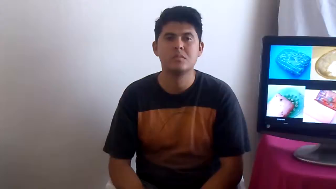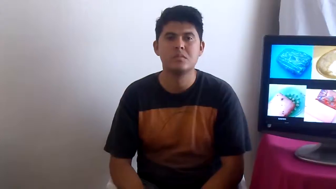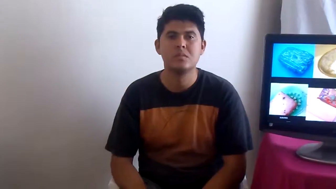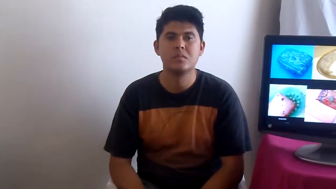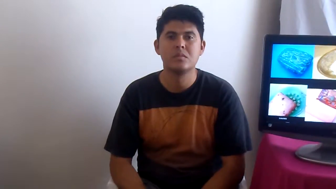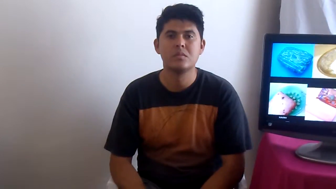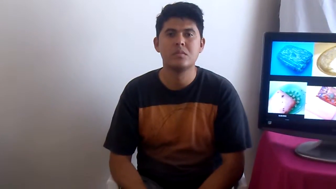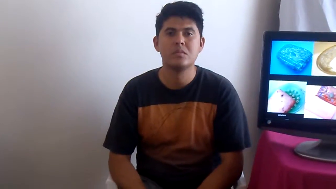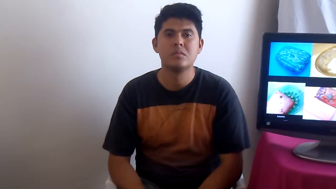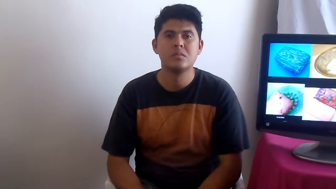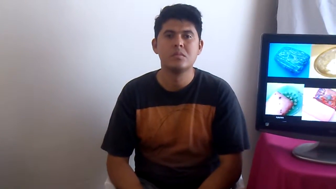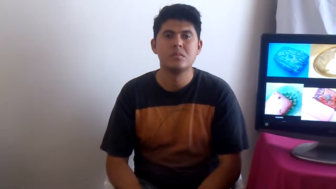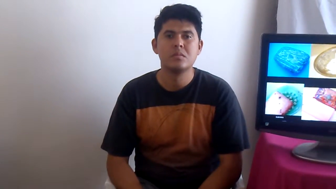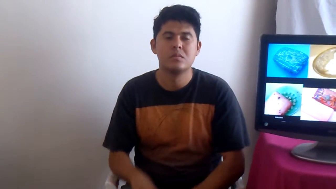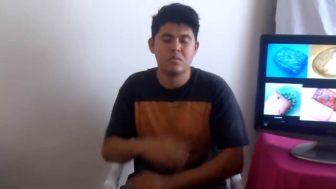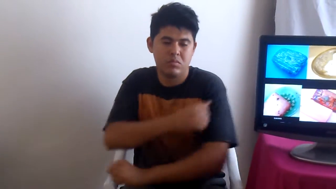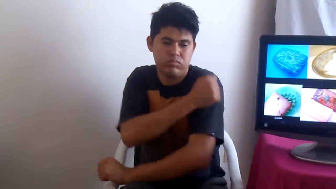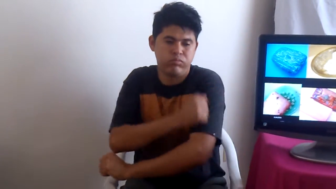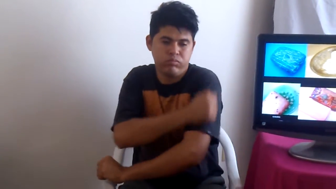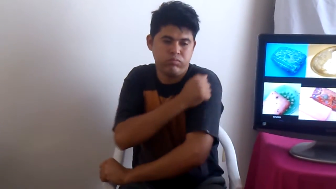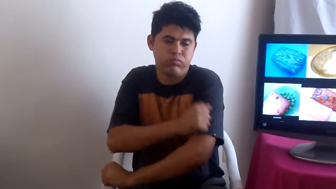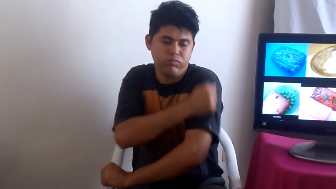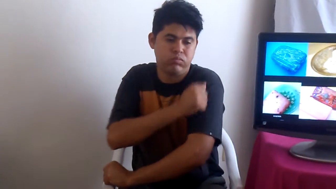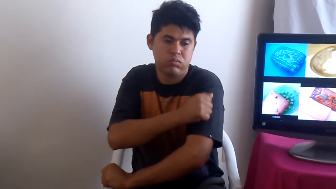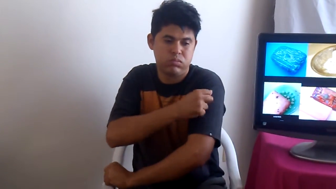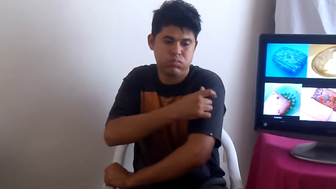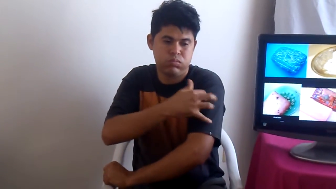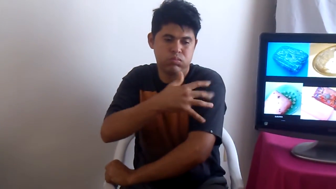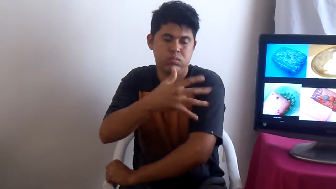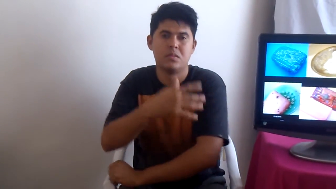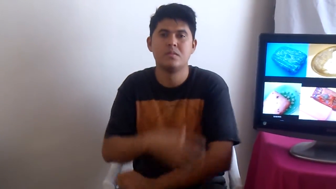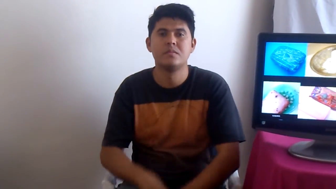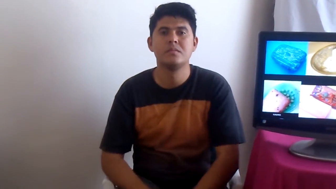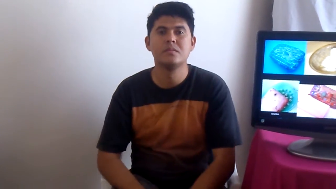soap